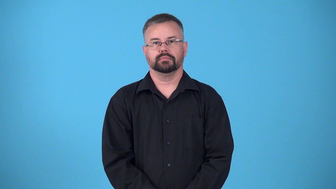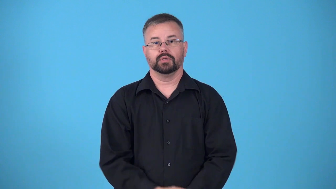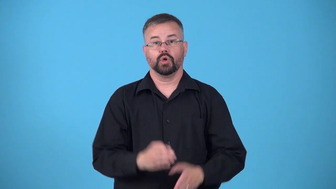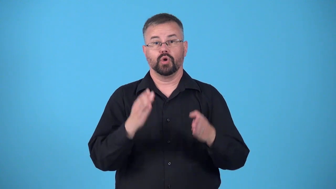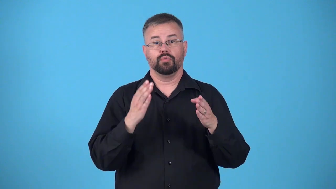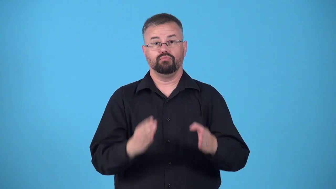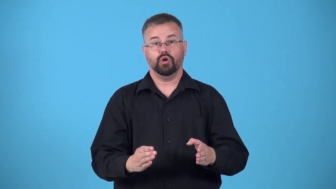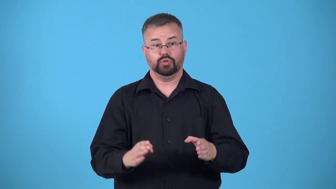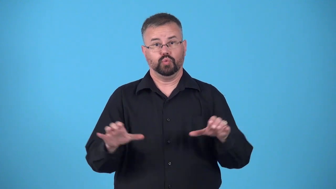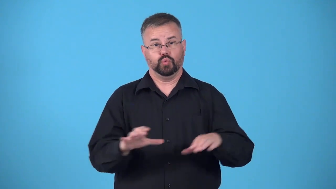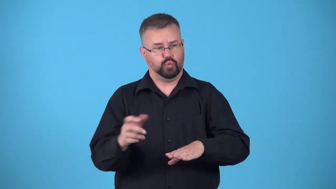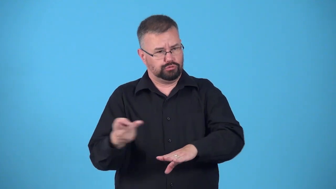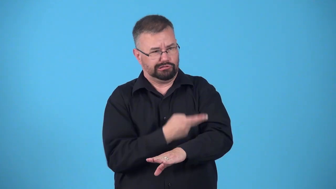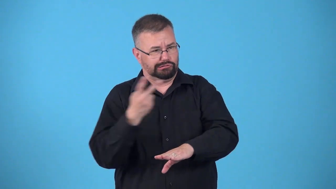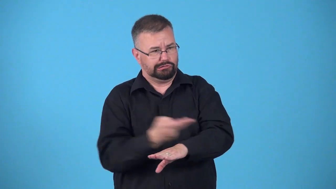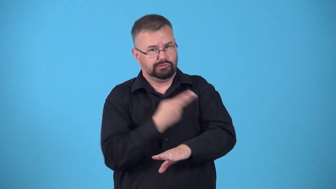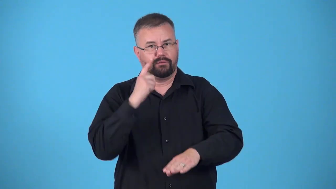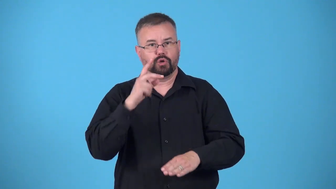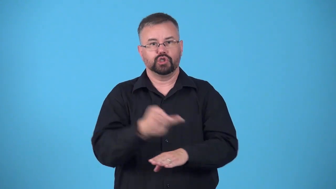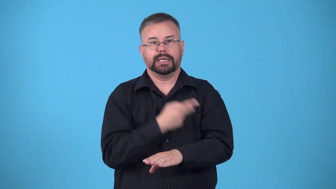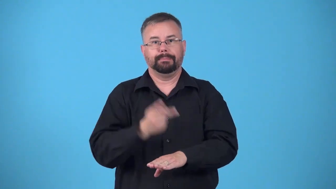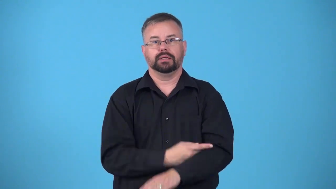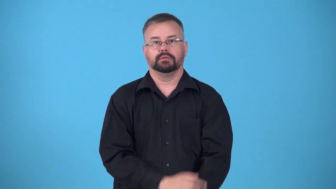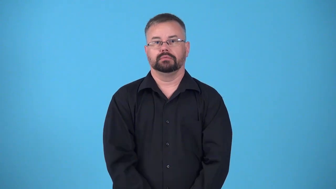shearer